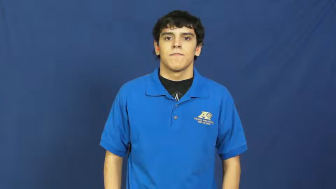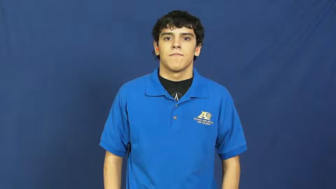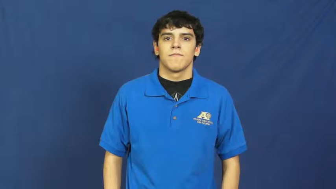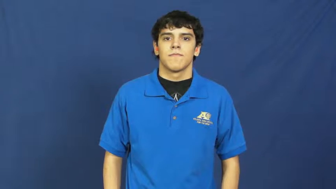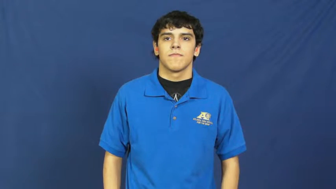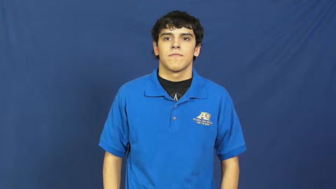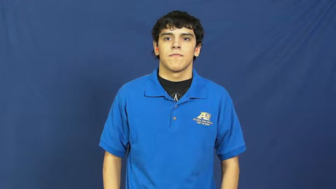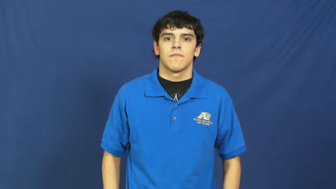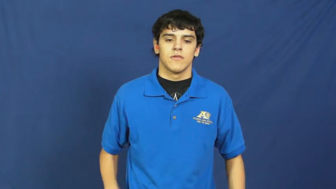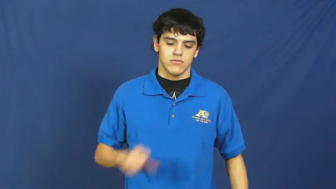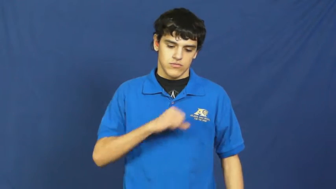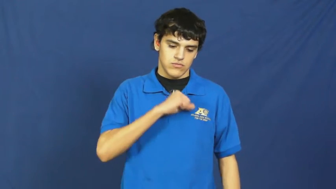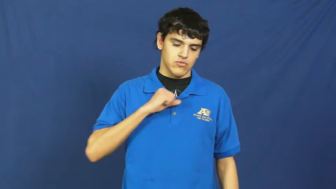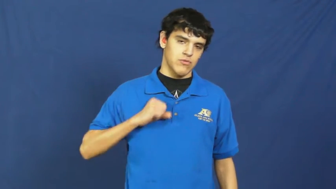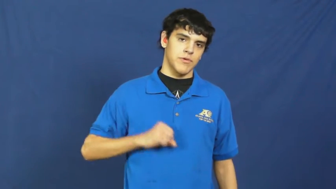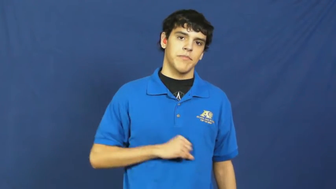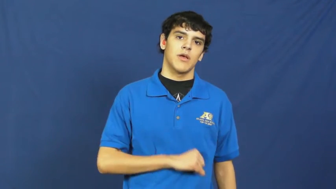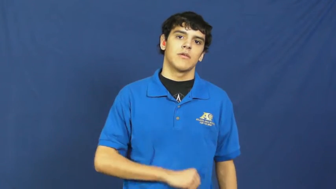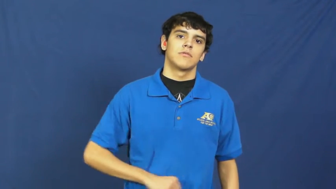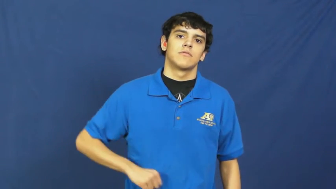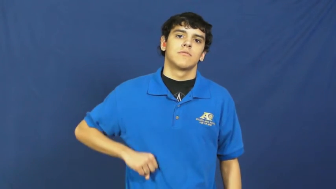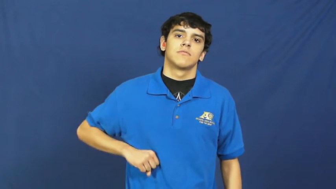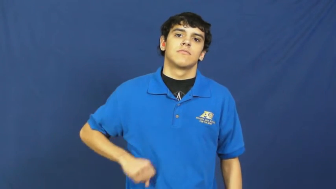superman